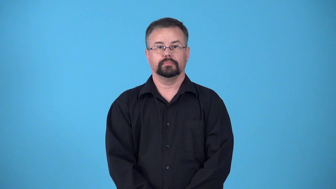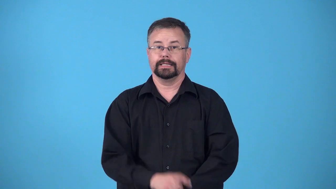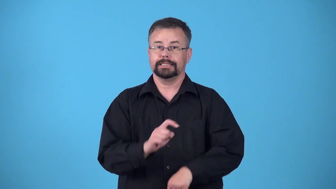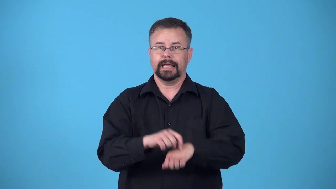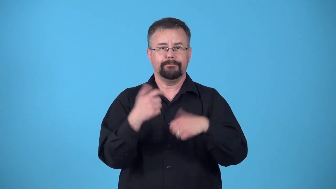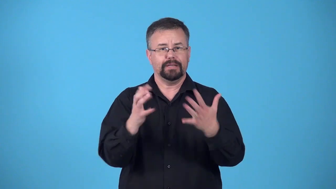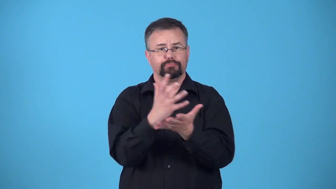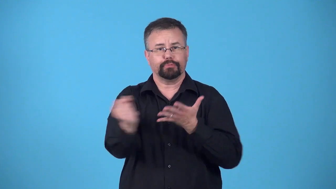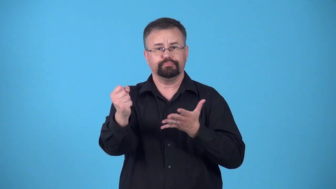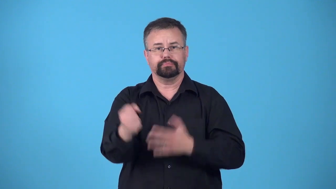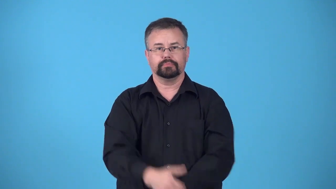time's up